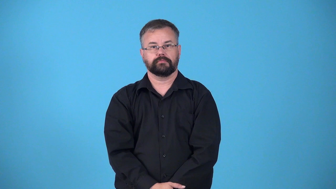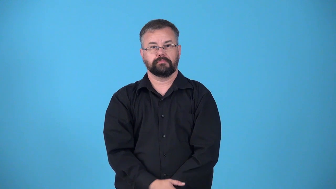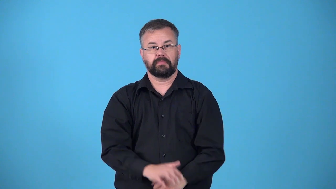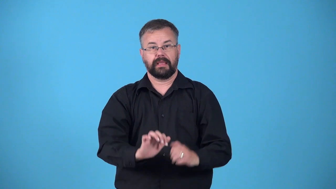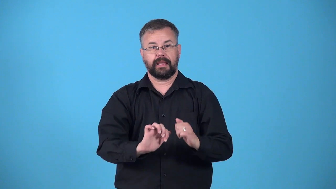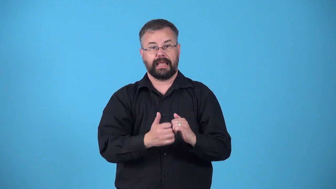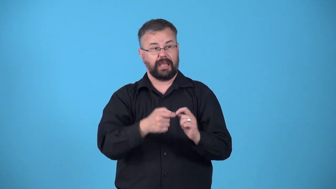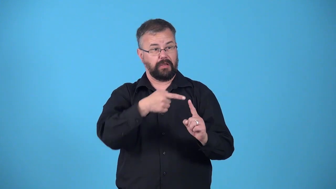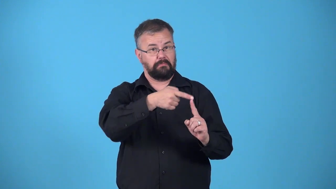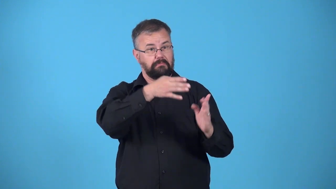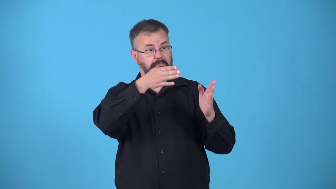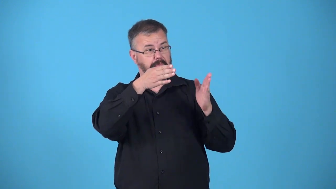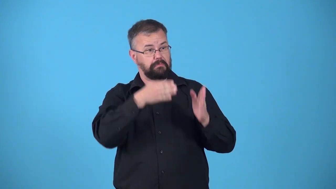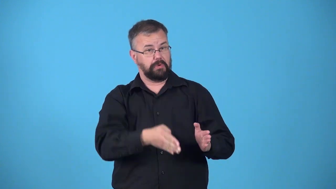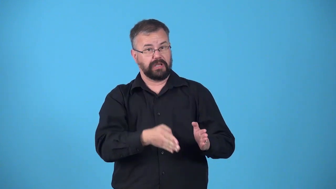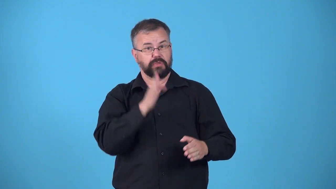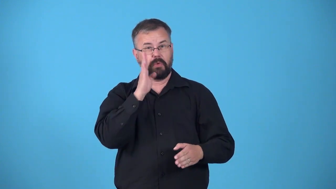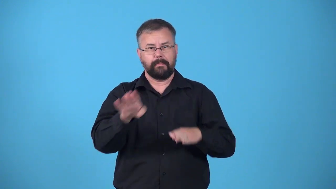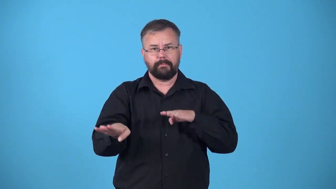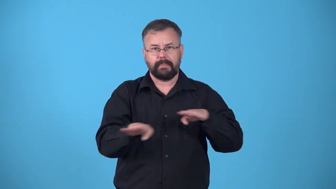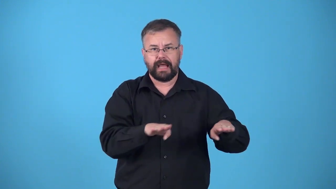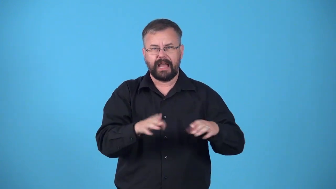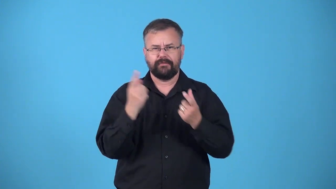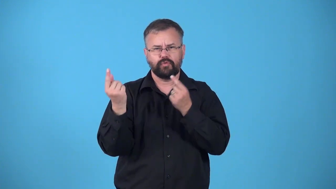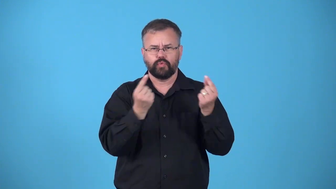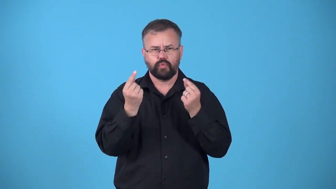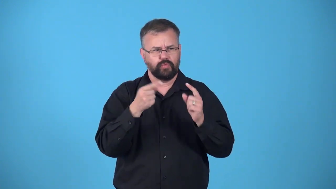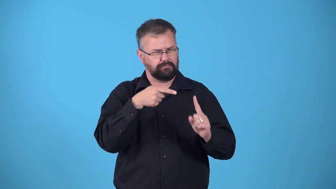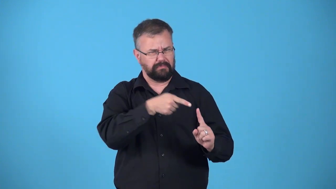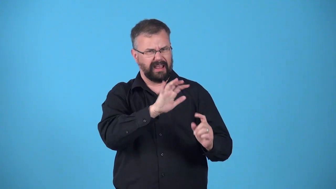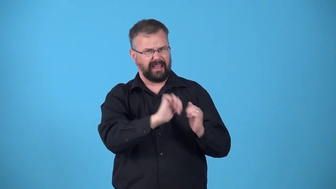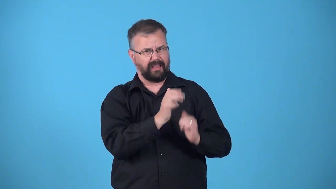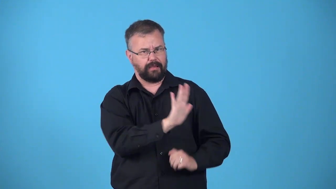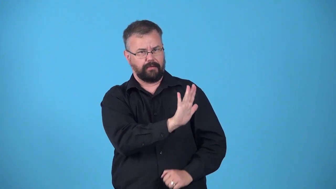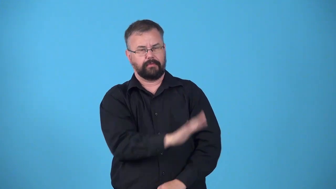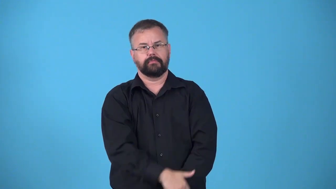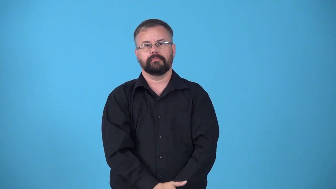fashion